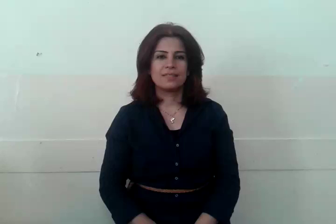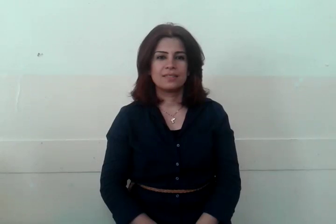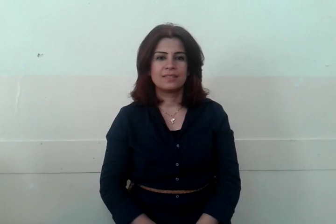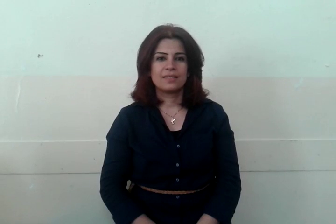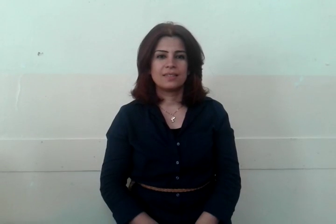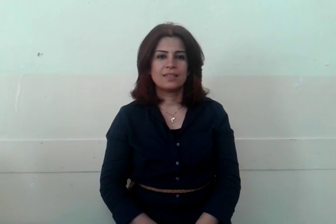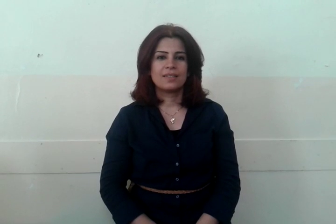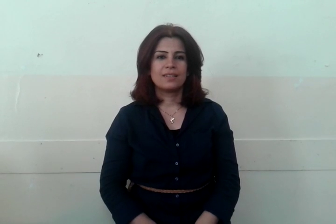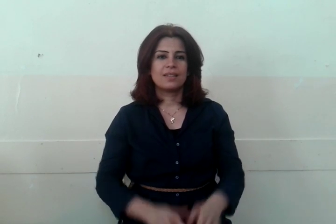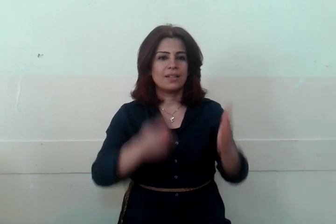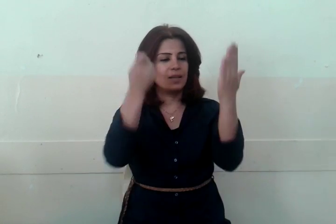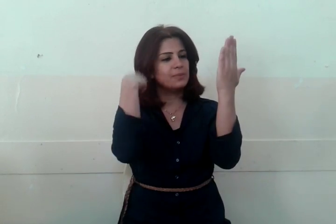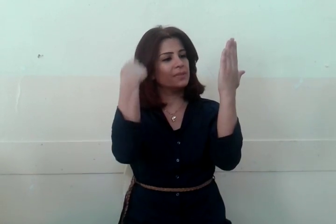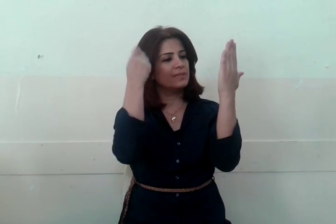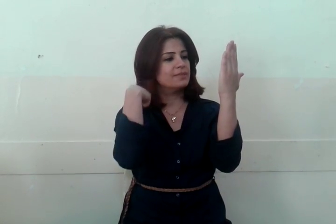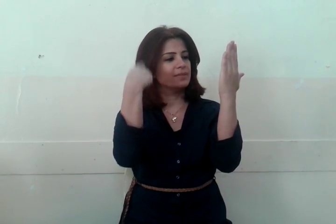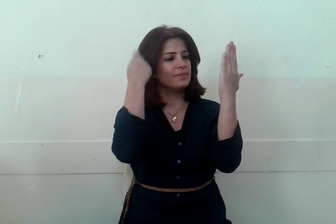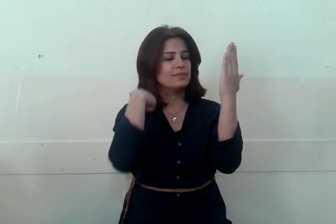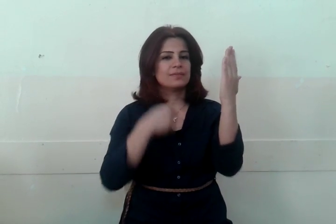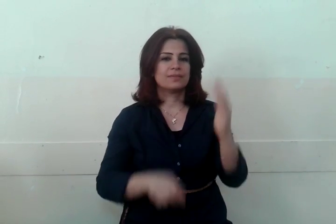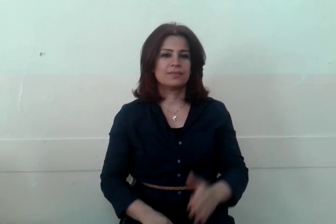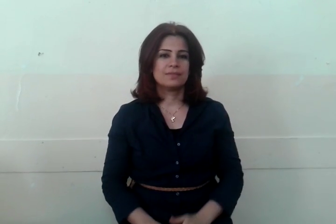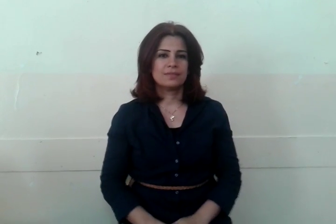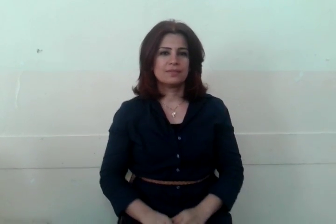mirror